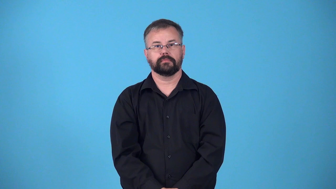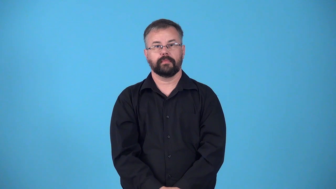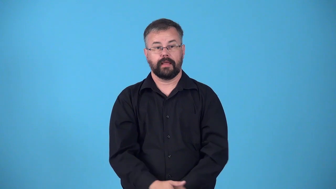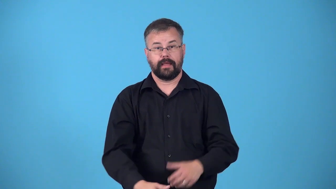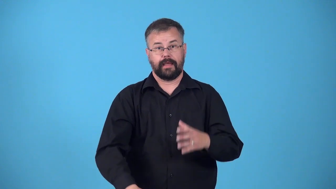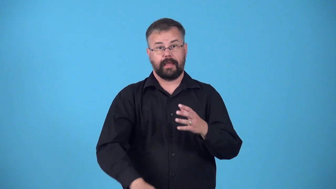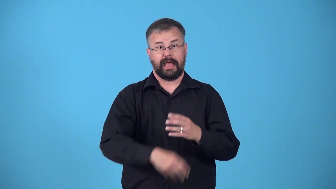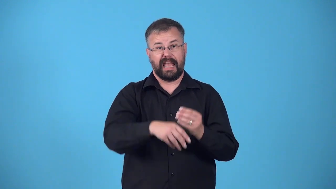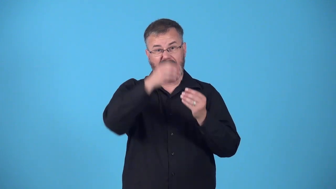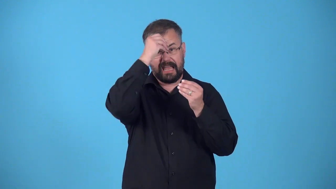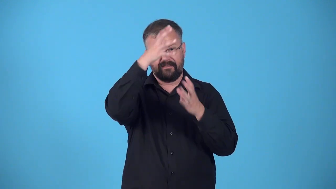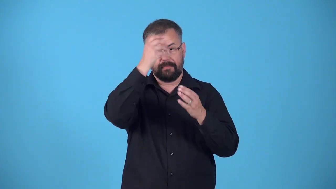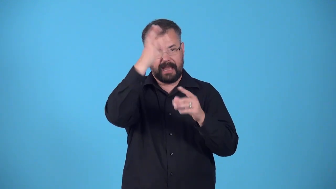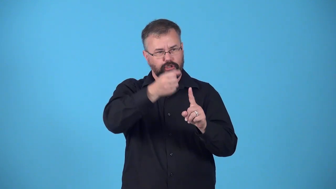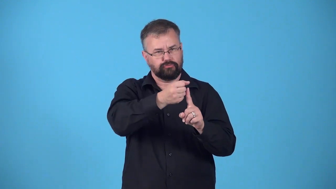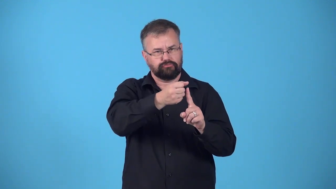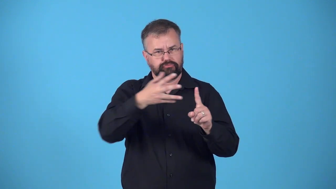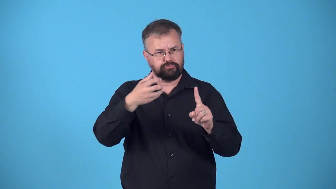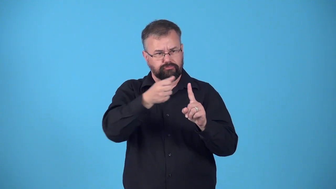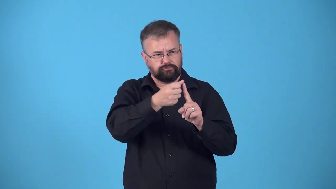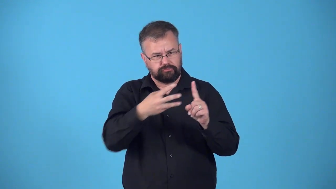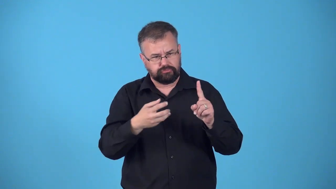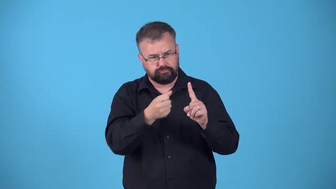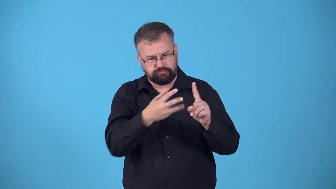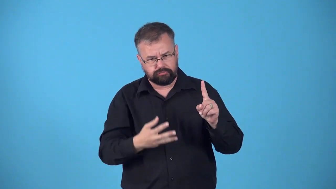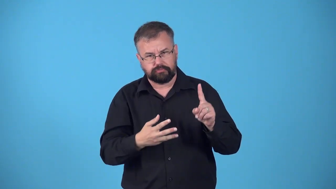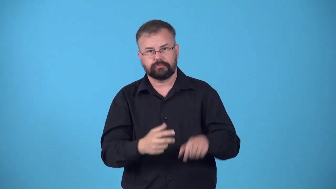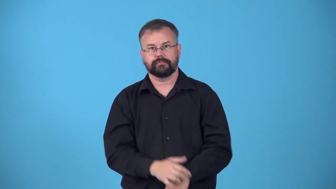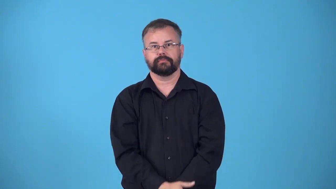flesh out